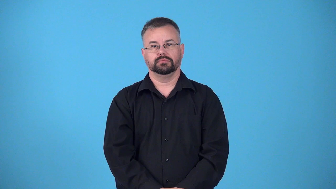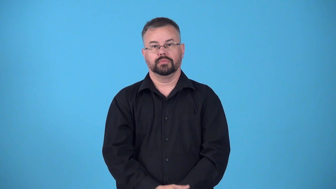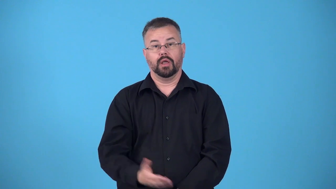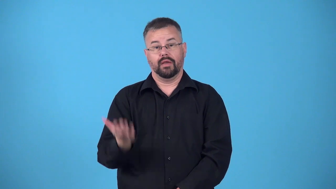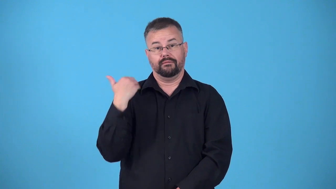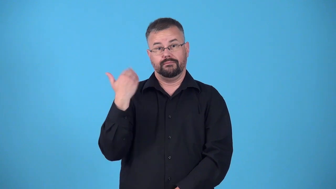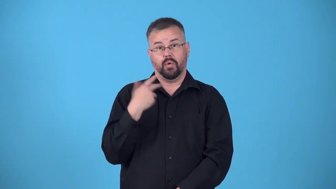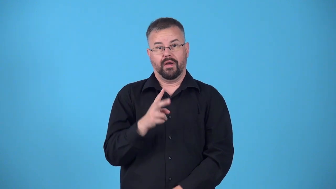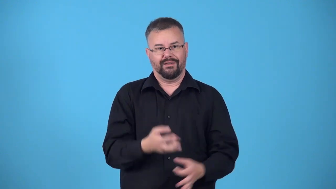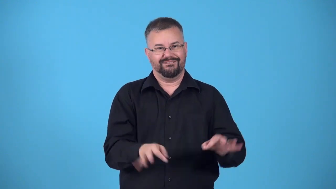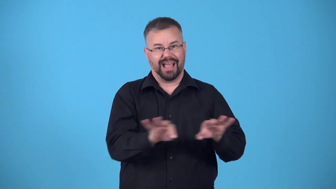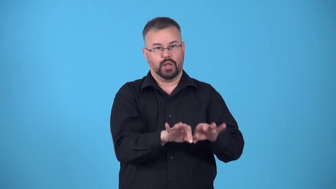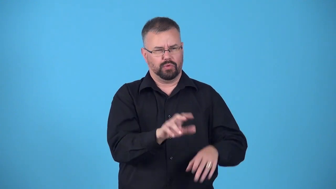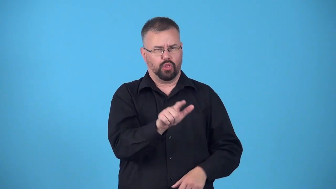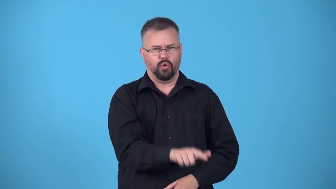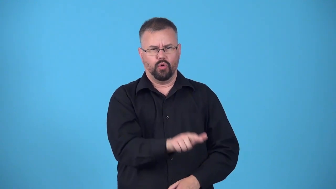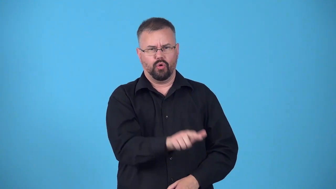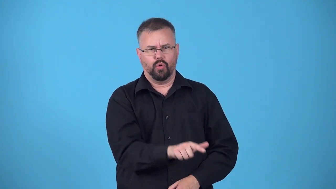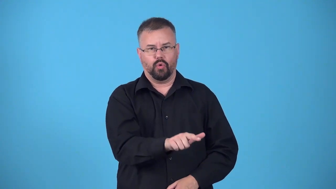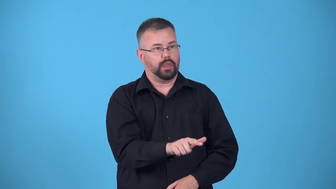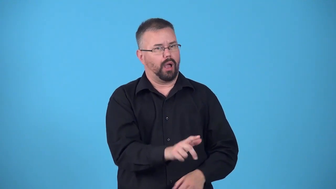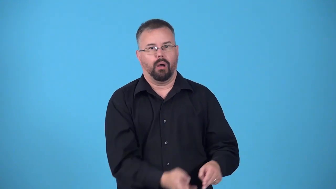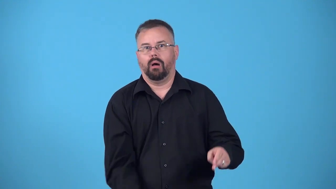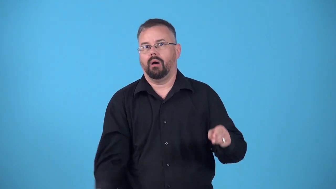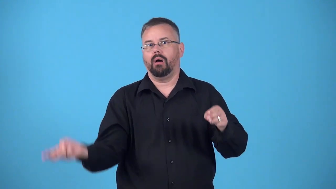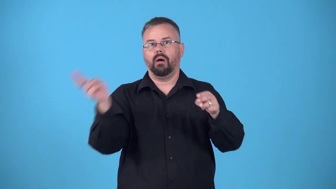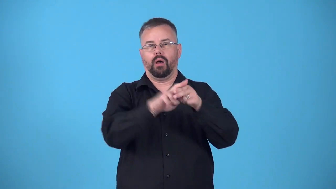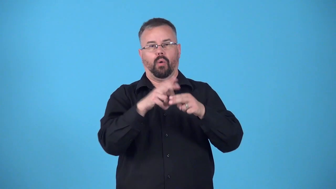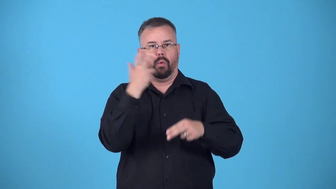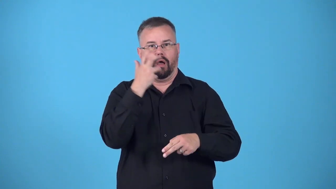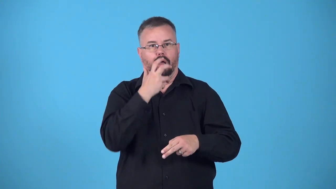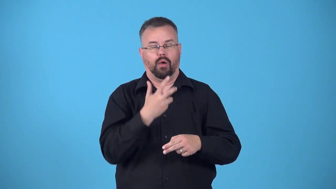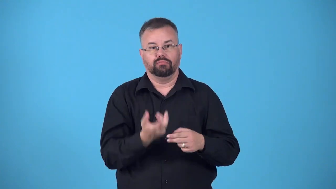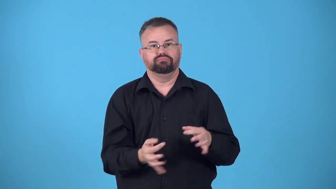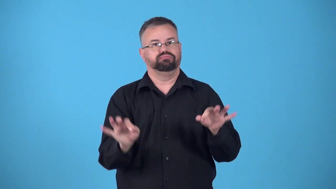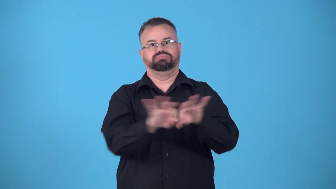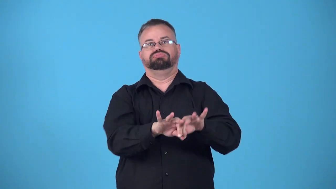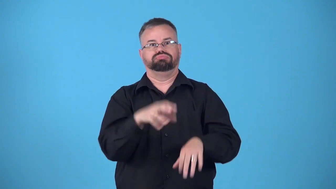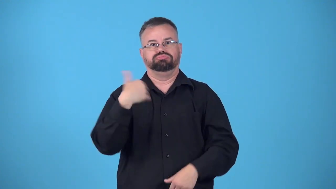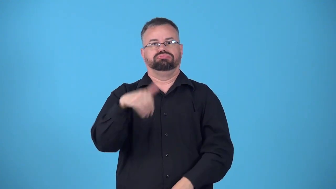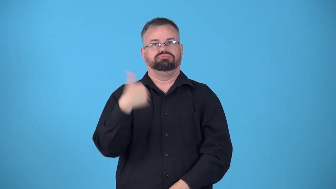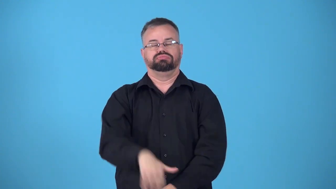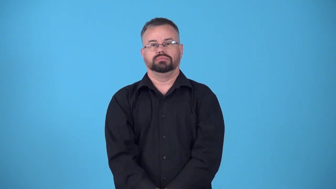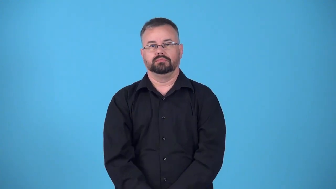rally